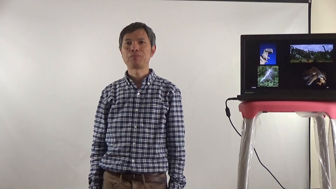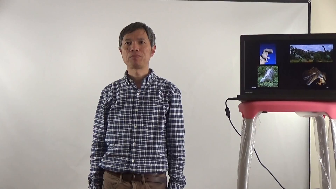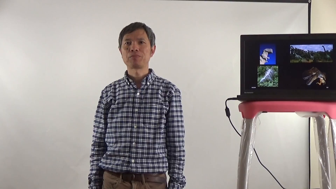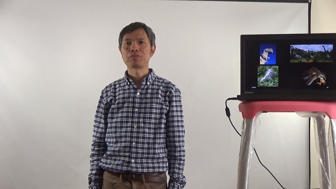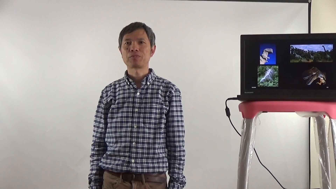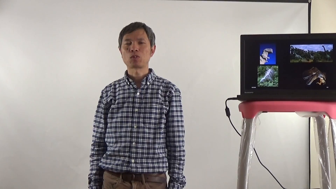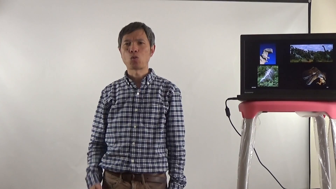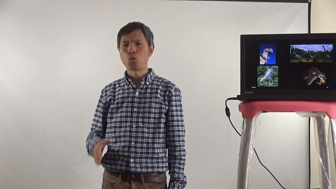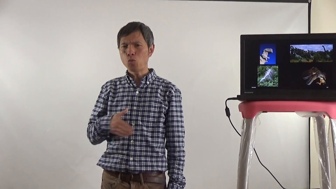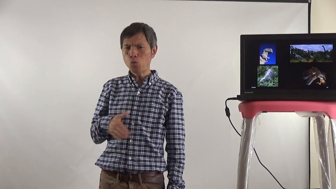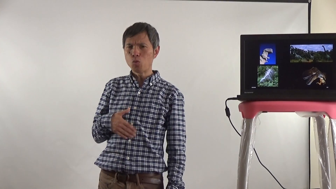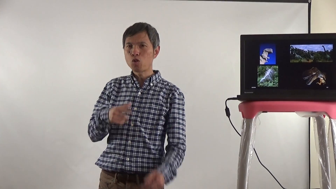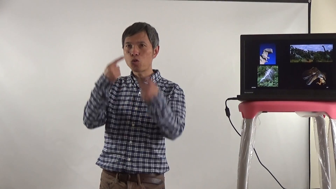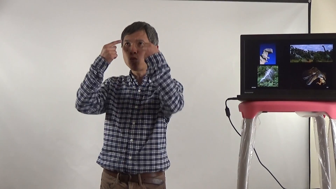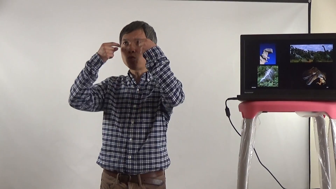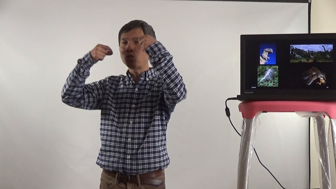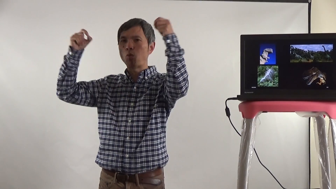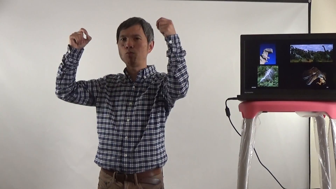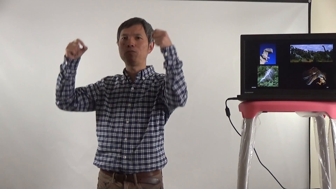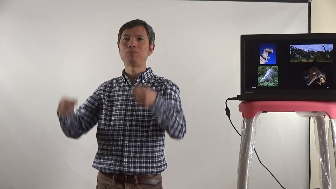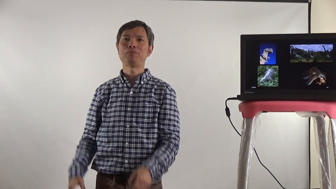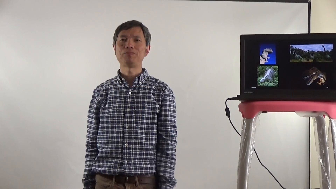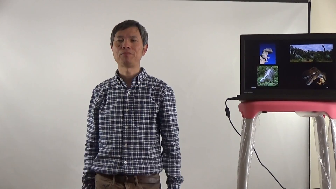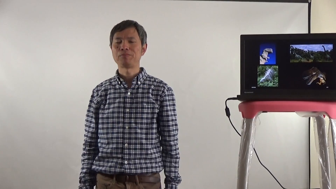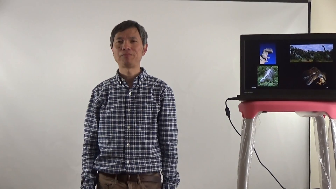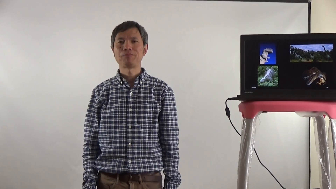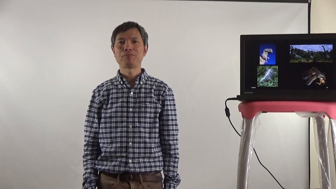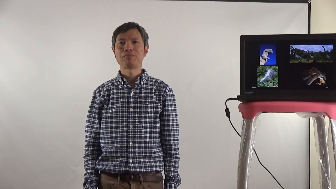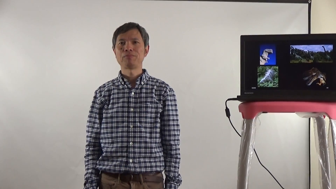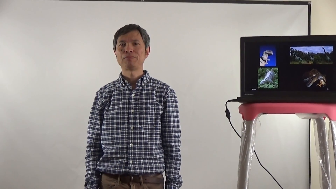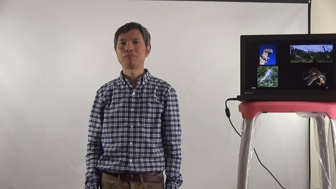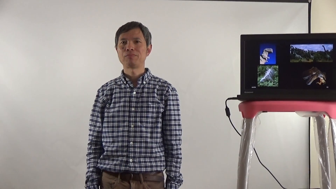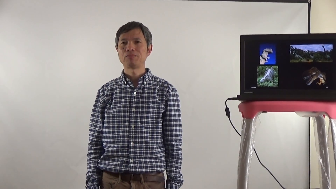dinosaur